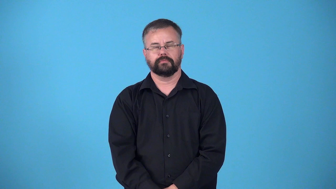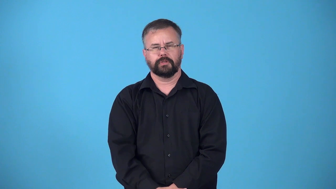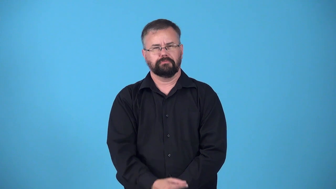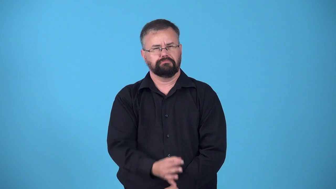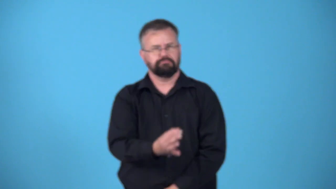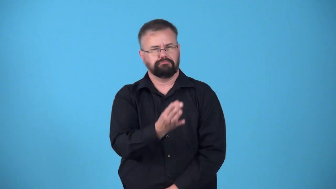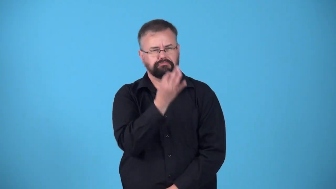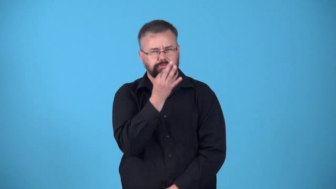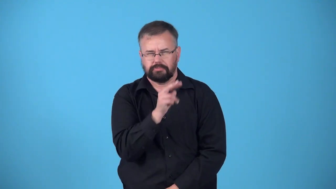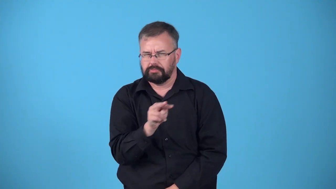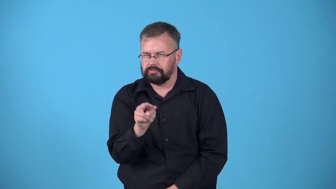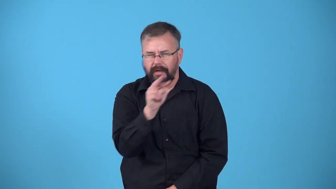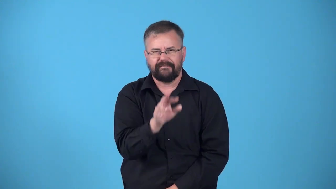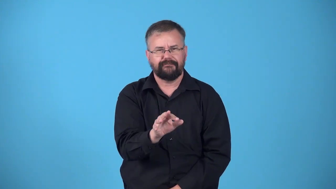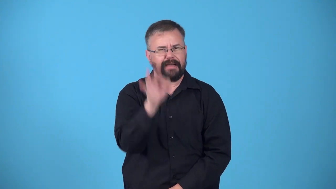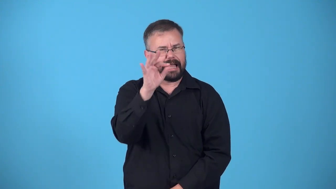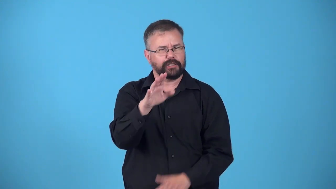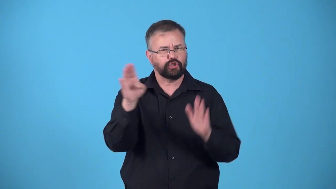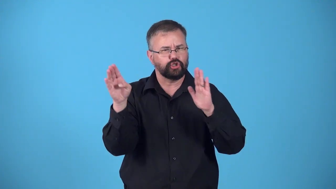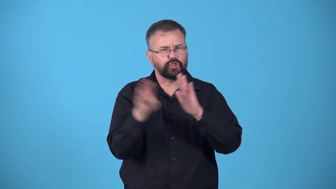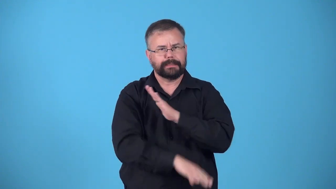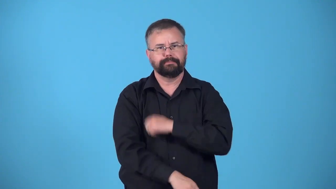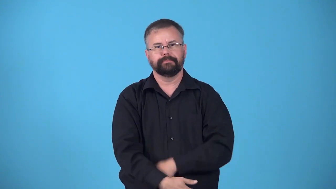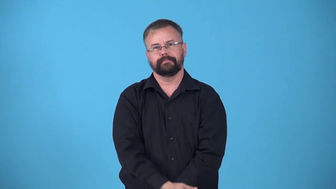eye for